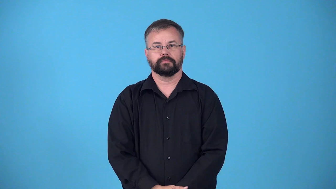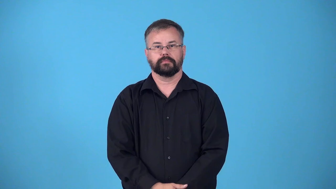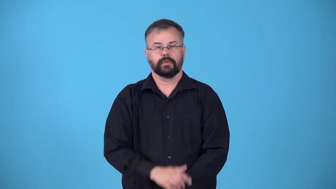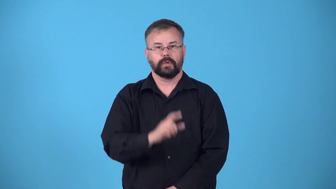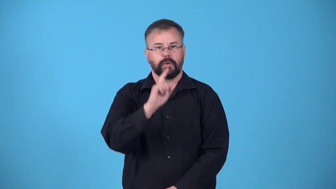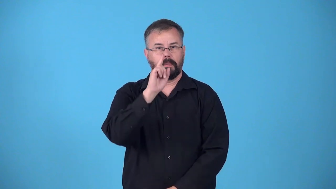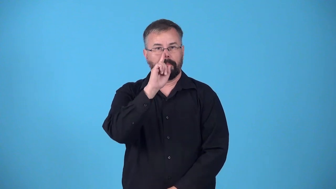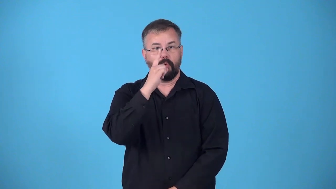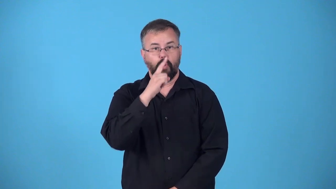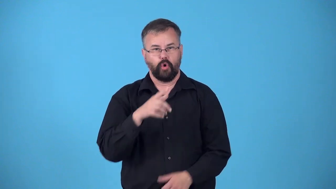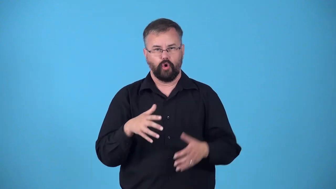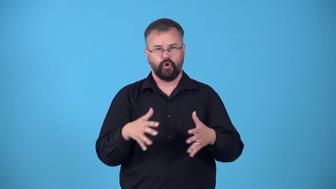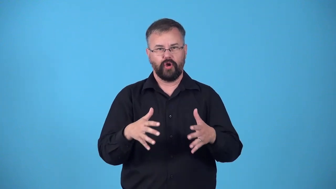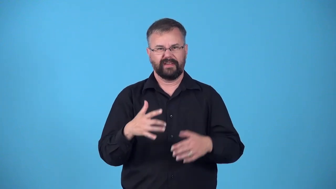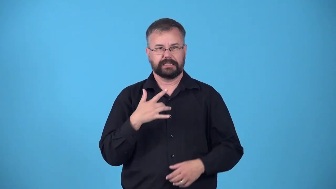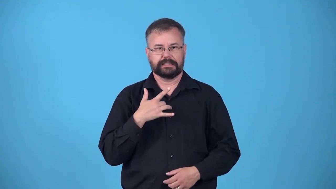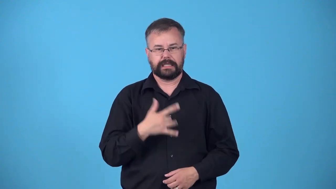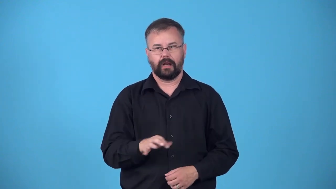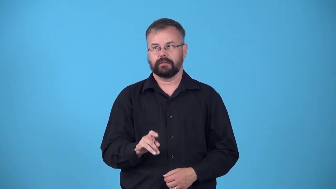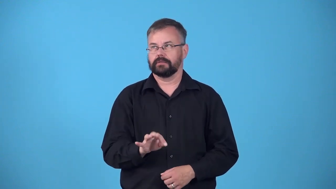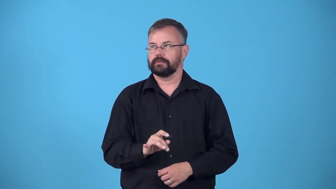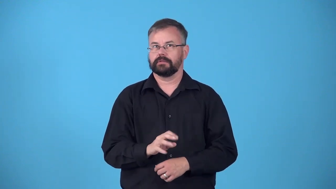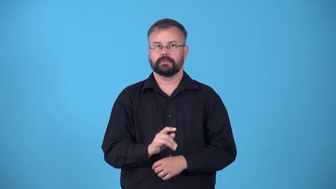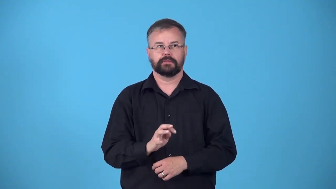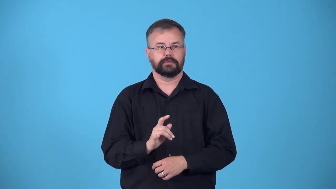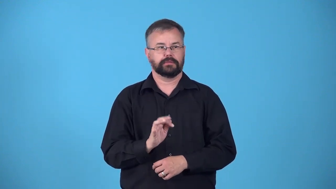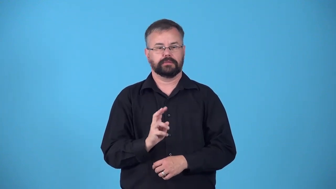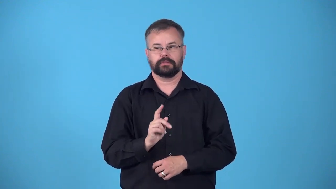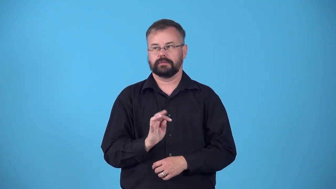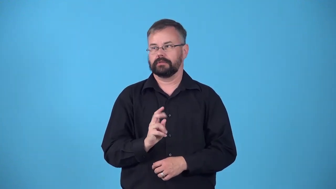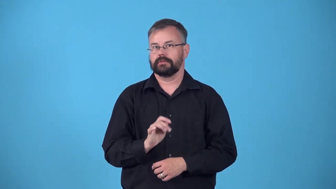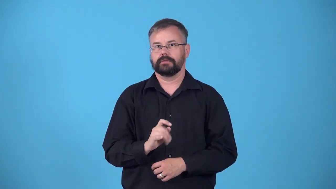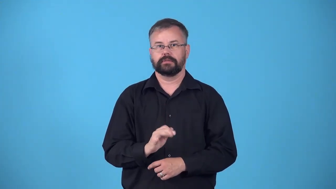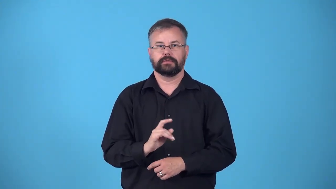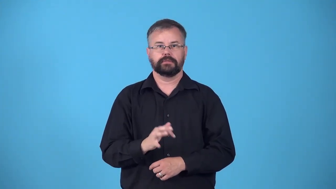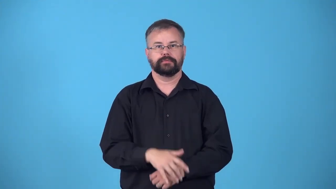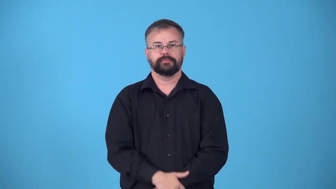fiddle,fidget